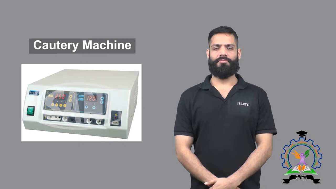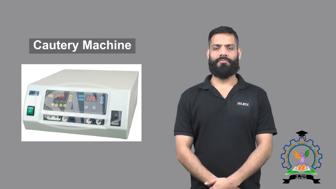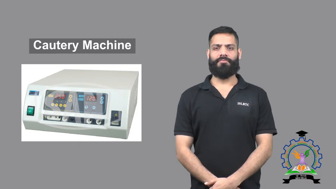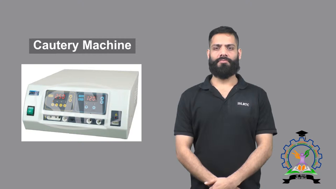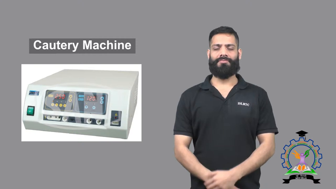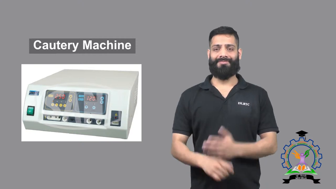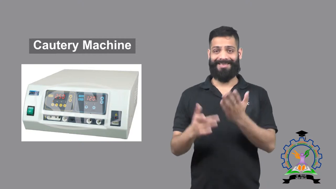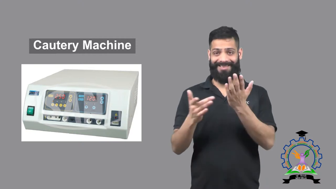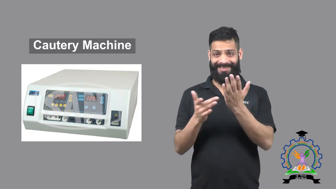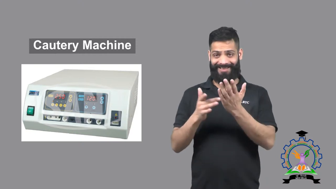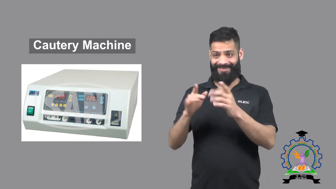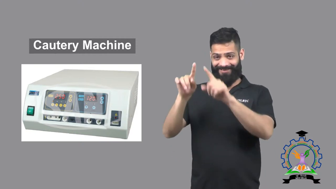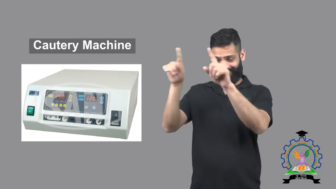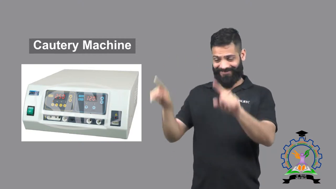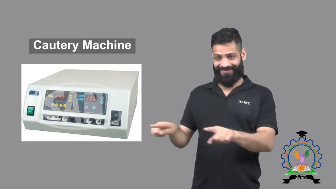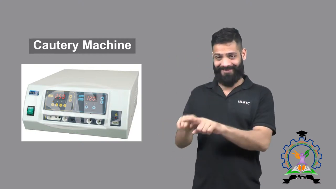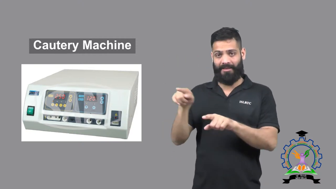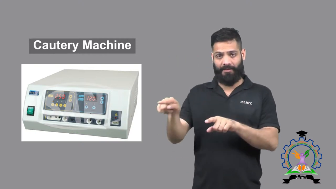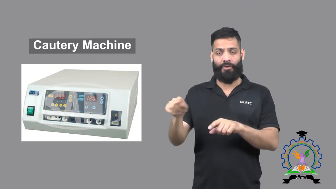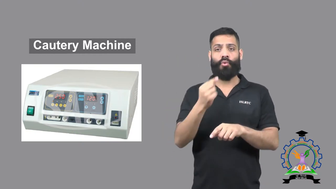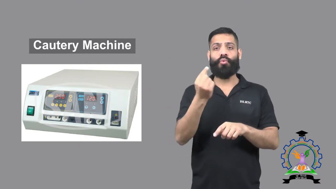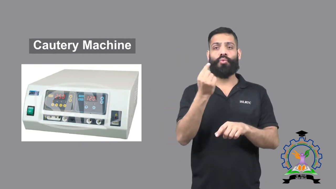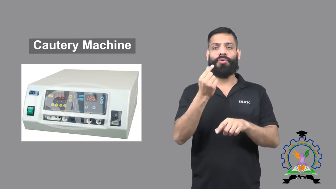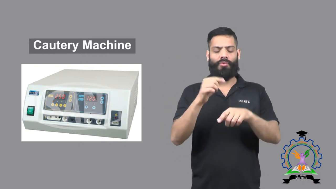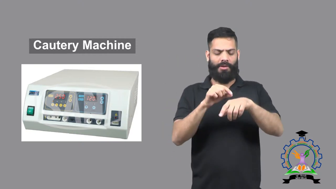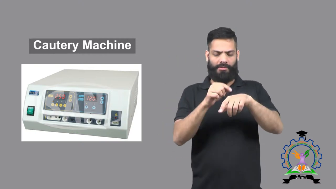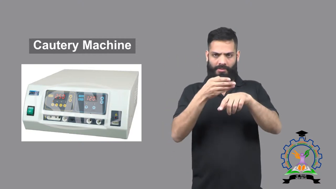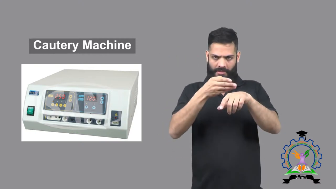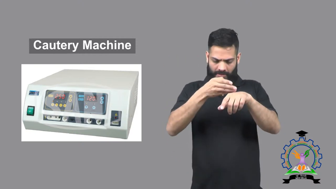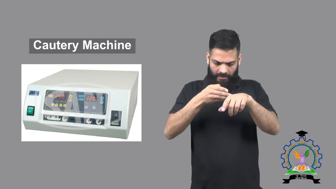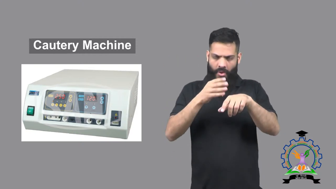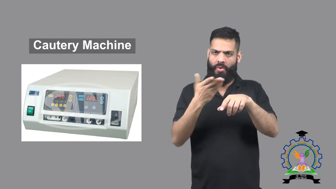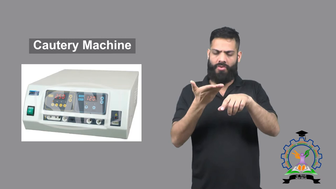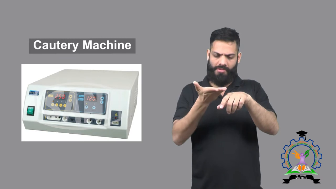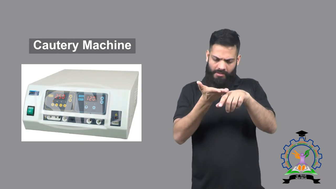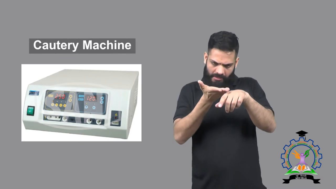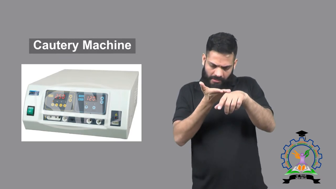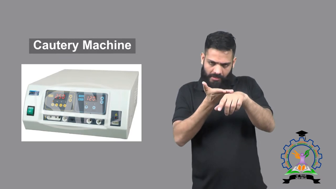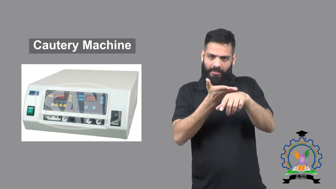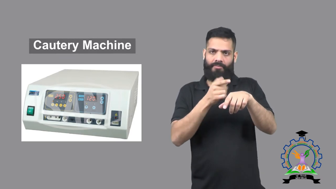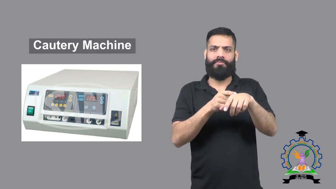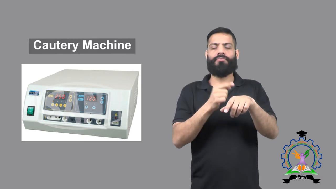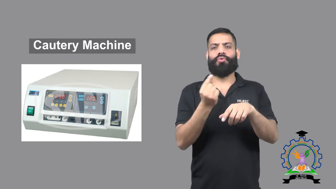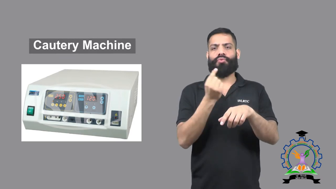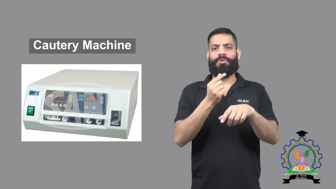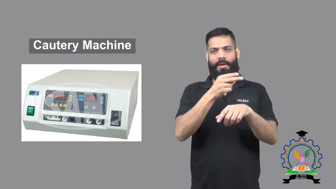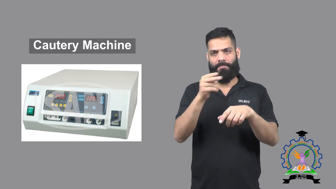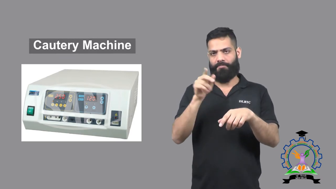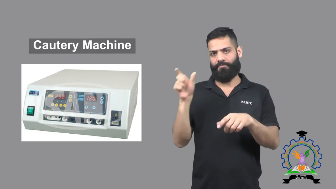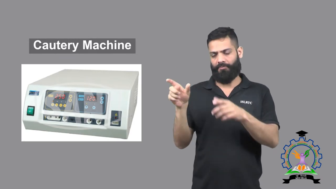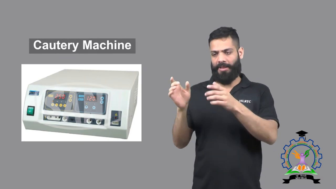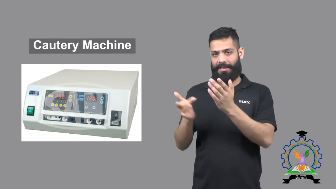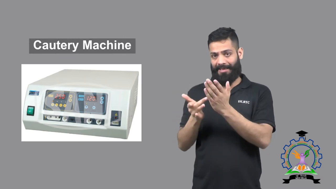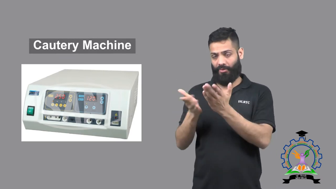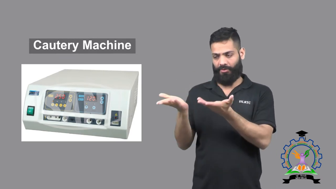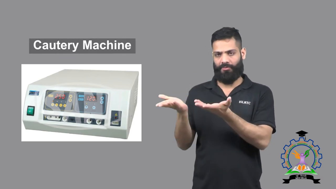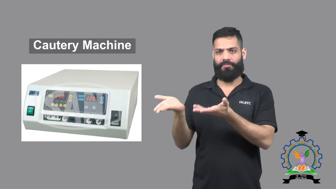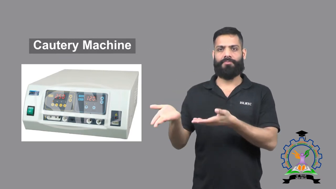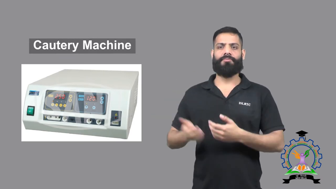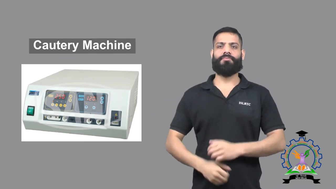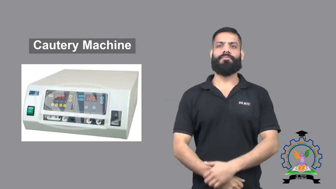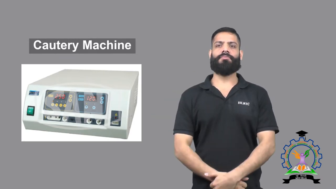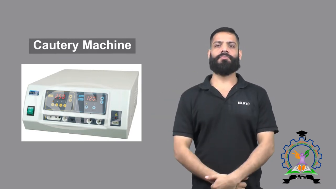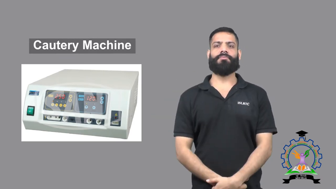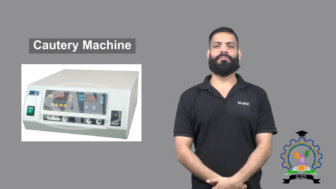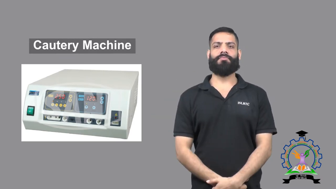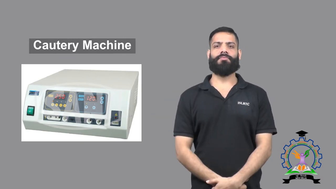Cautery Machine